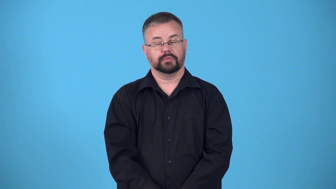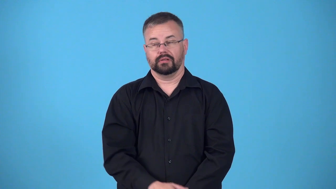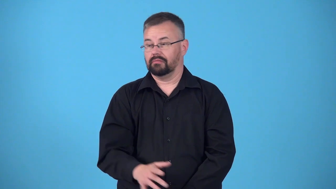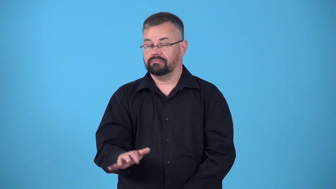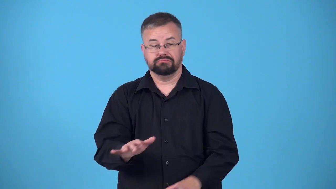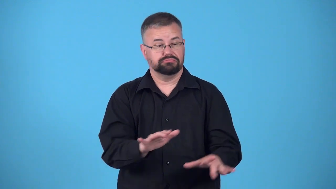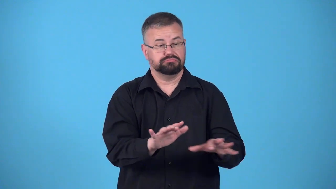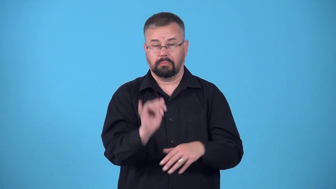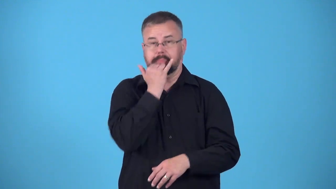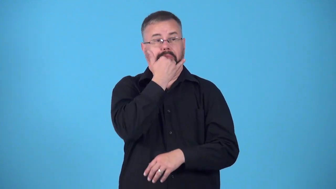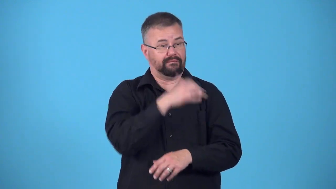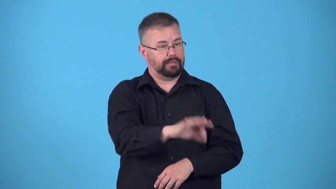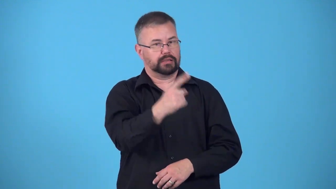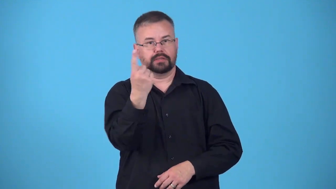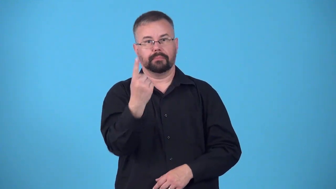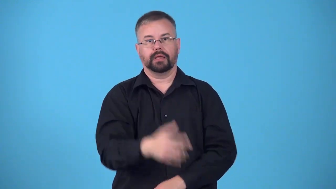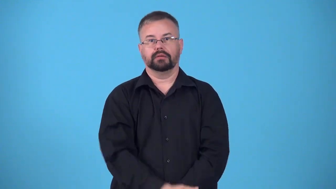stumble across, stumble upon, stumble over-find